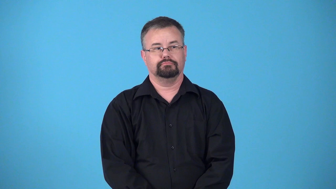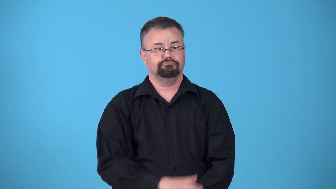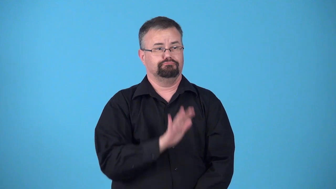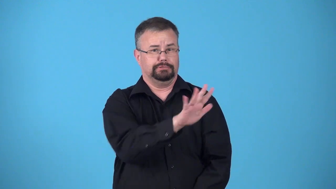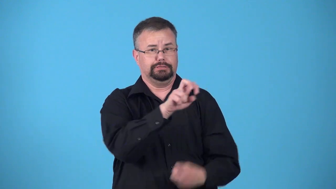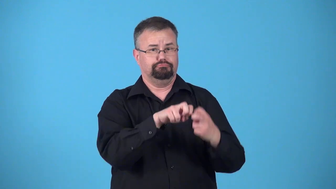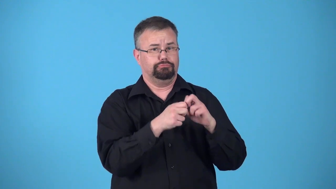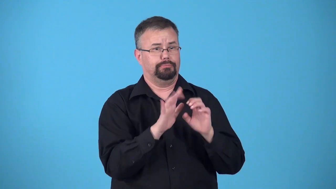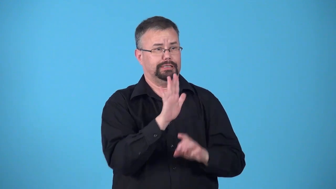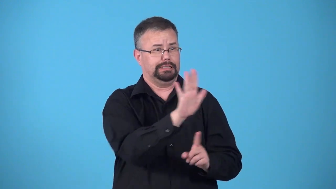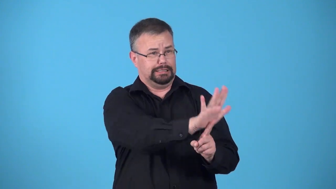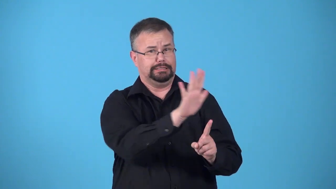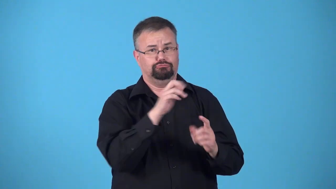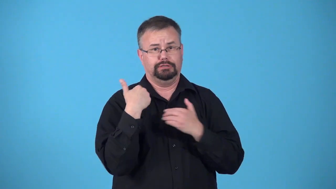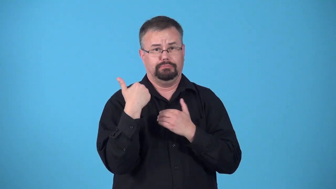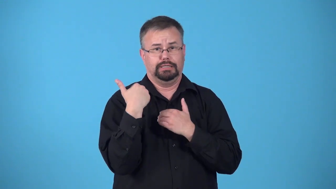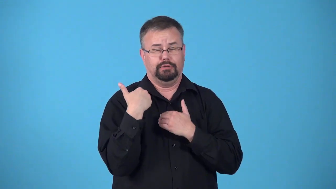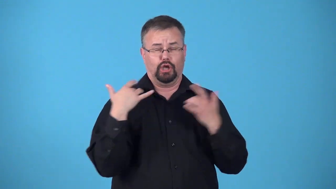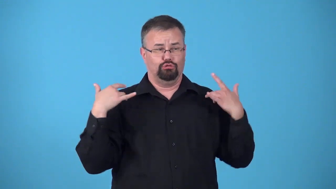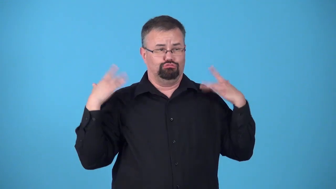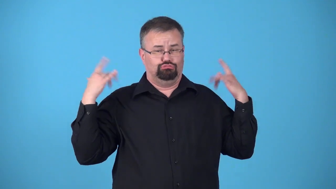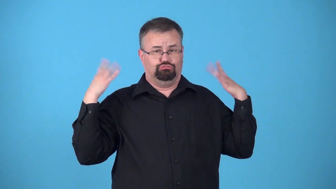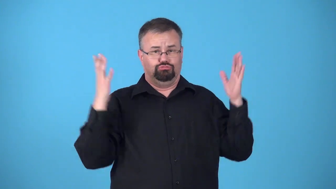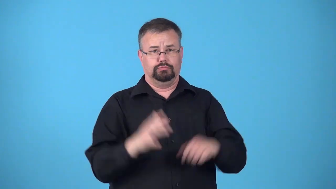not my brother's keeper